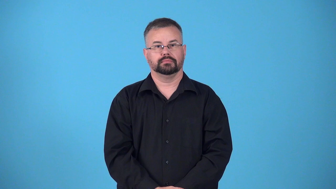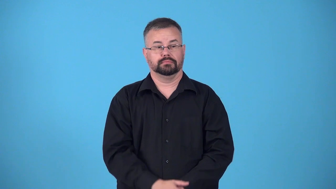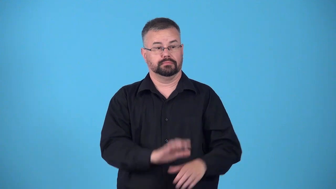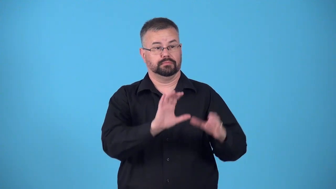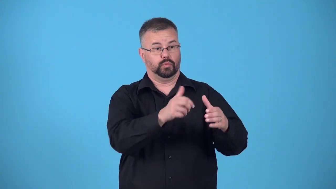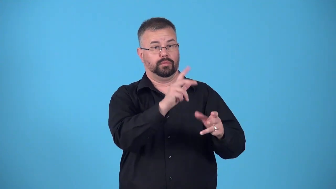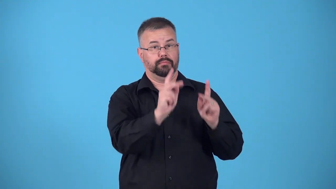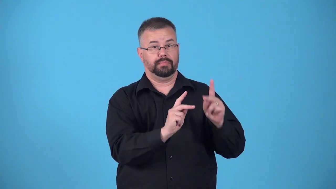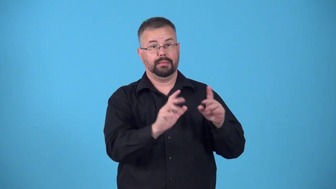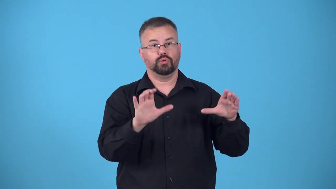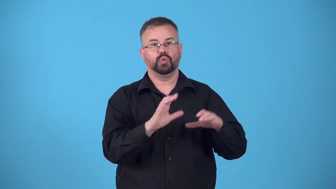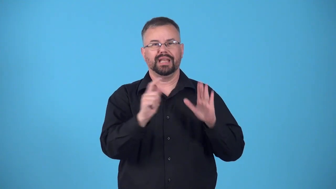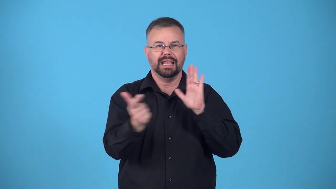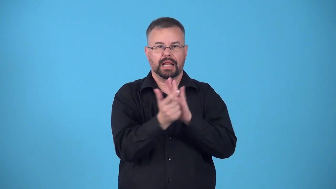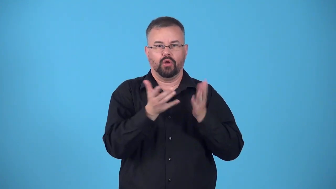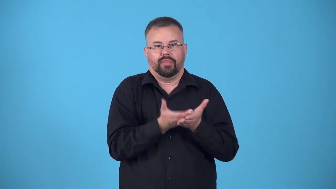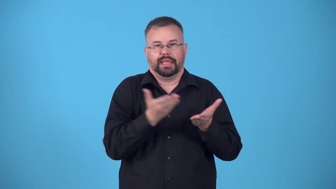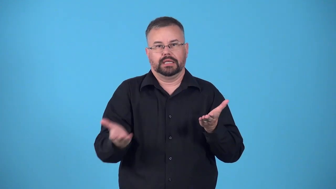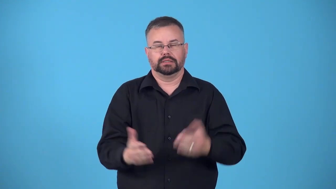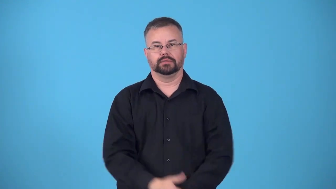ring